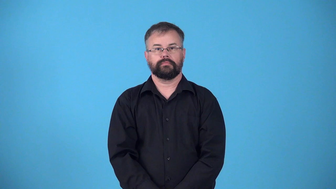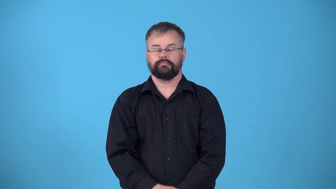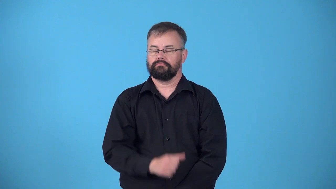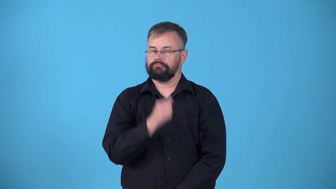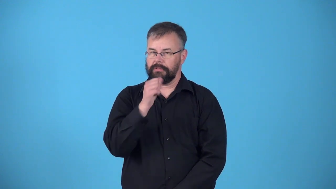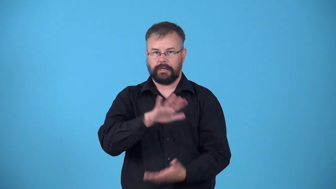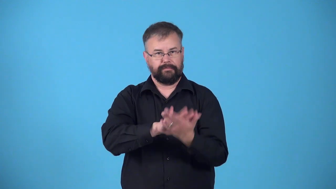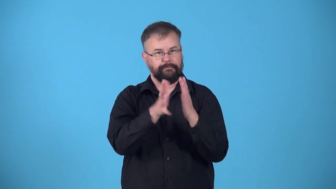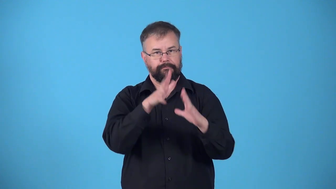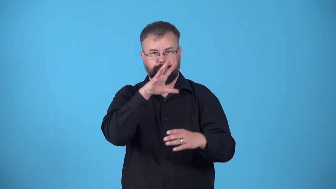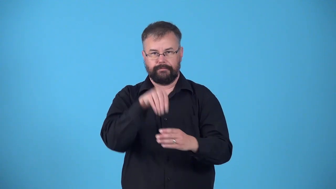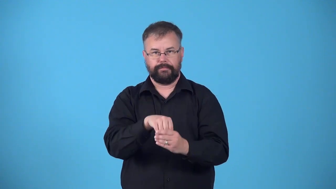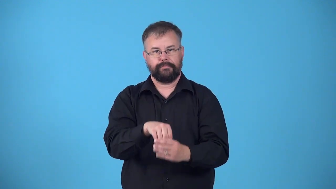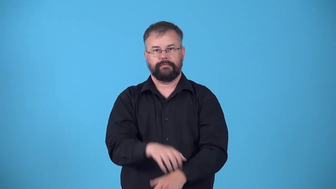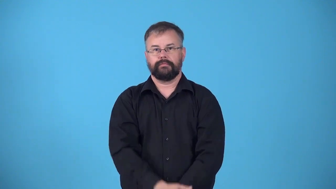keep out